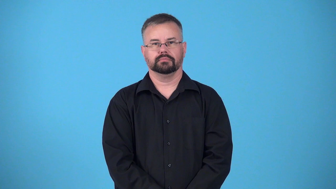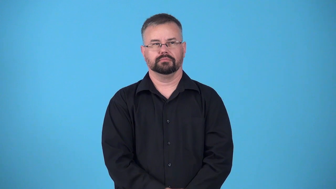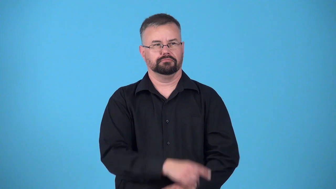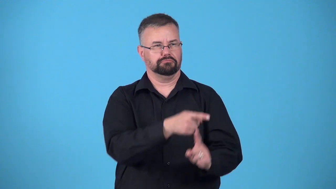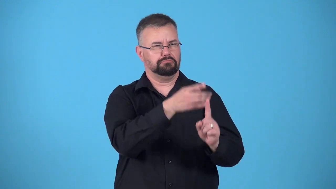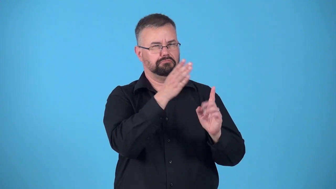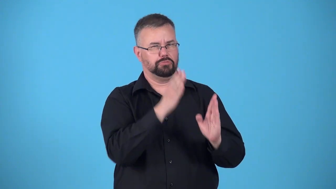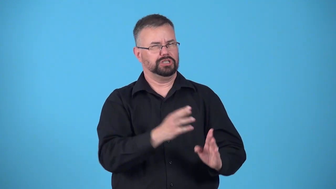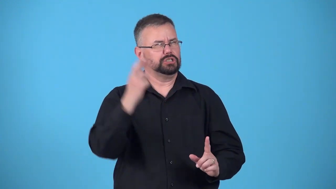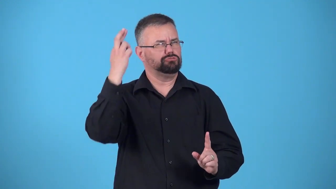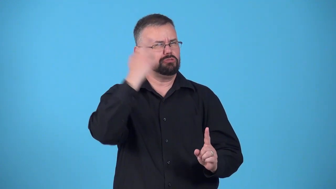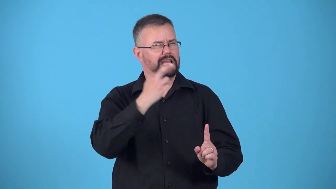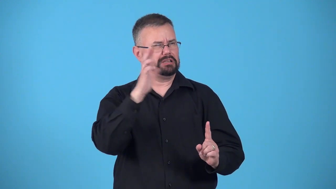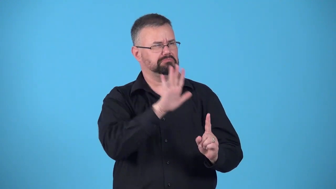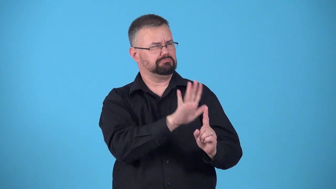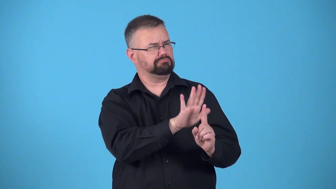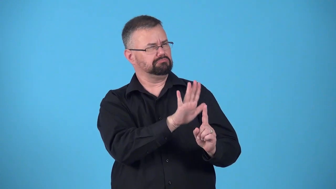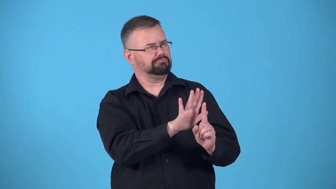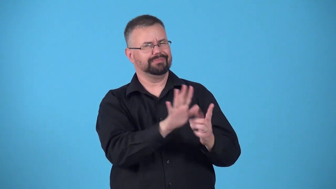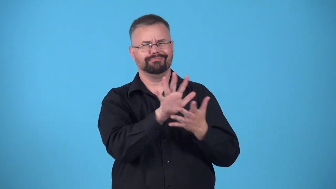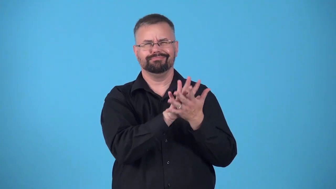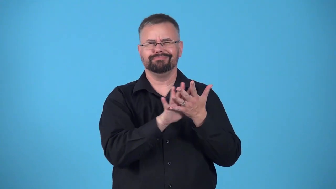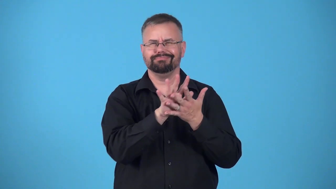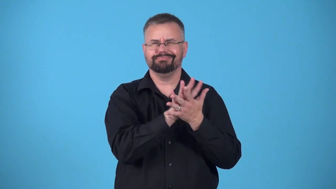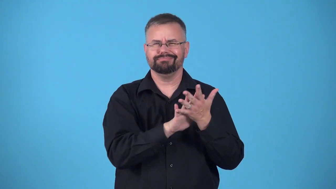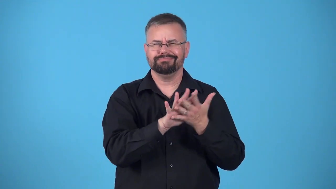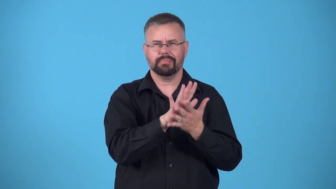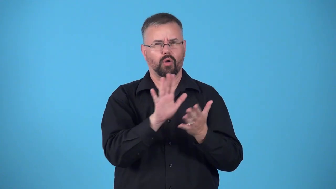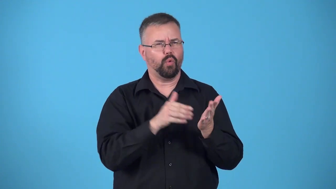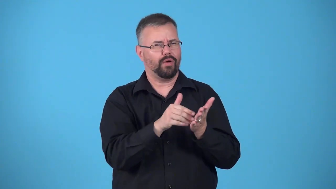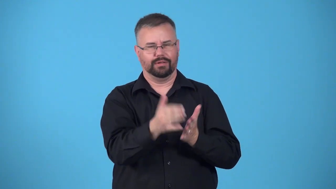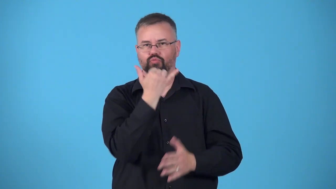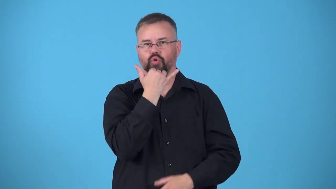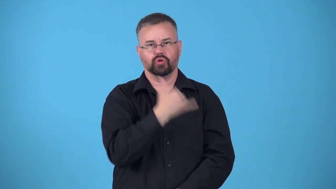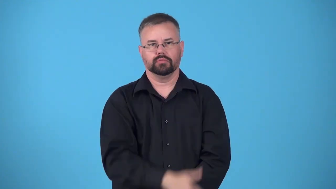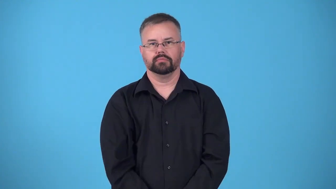sophist